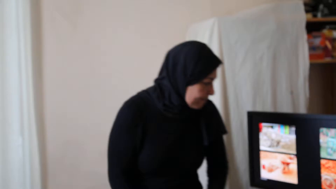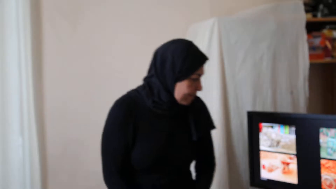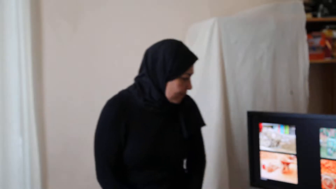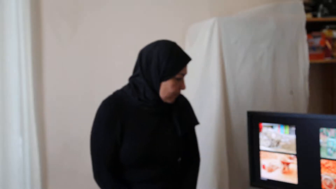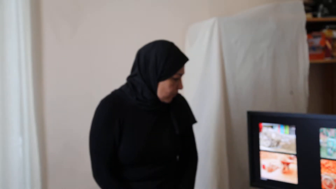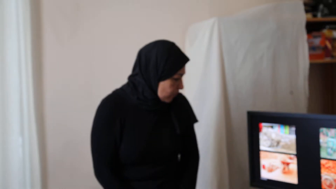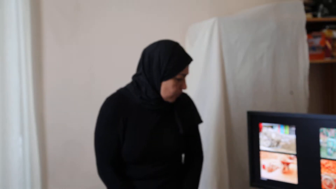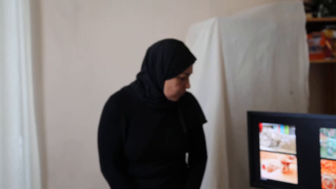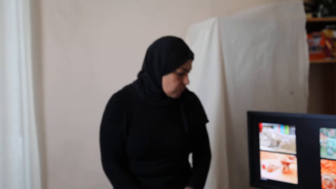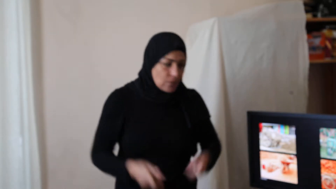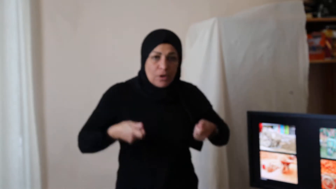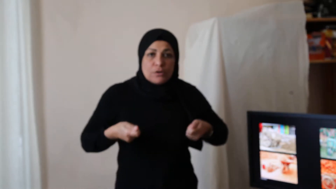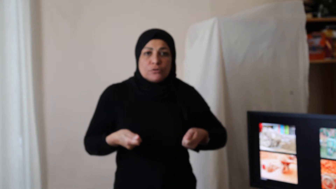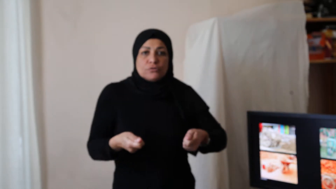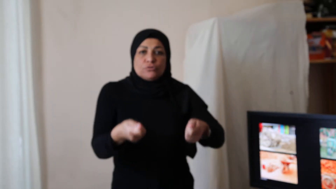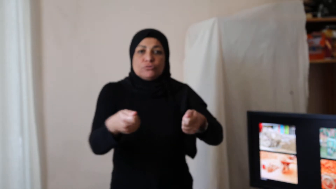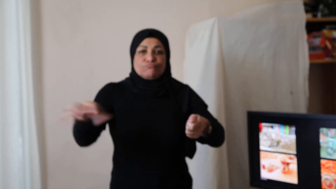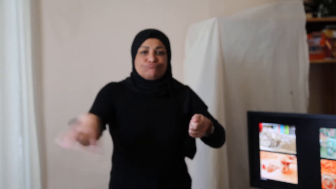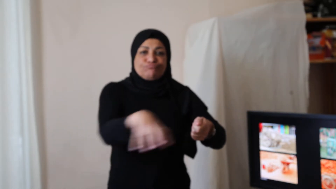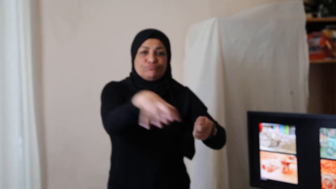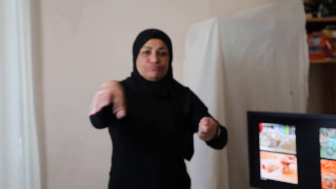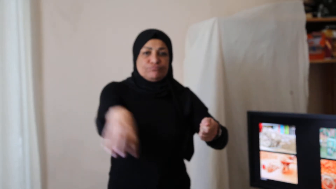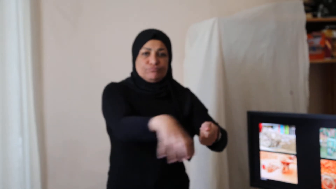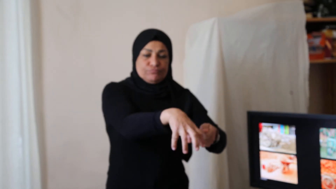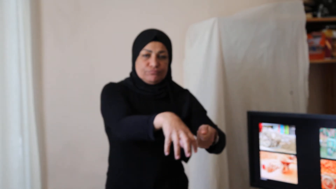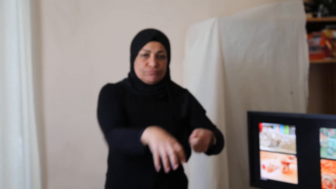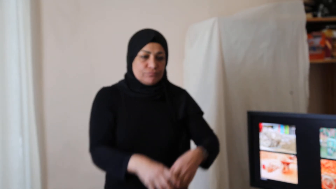wheelbarrow